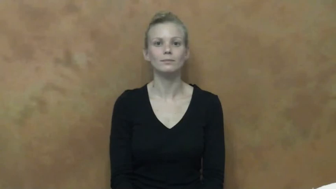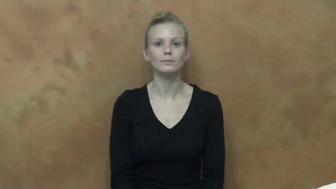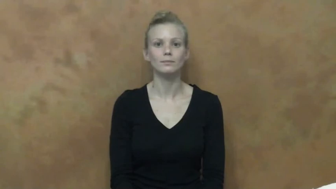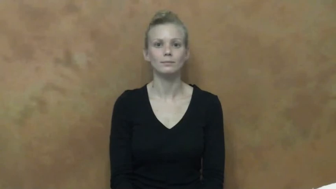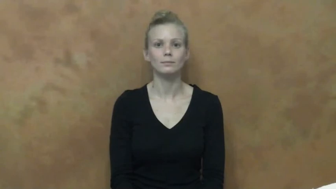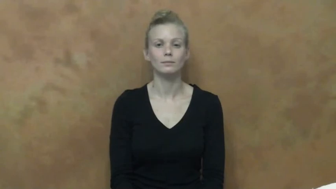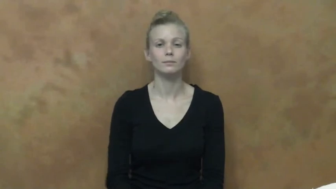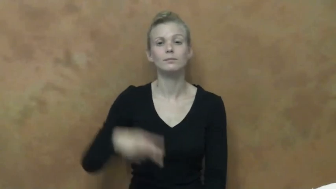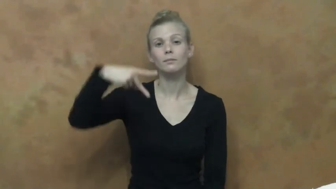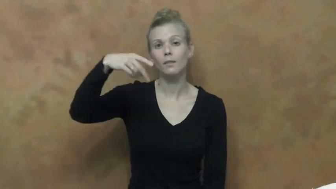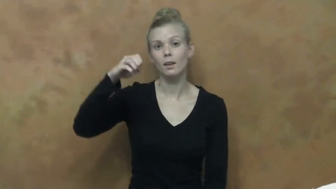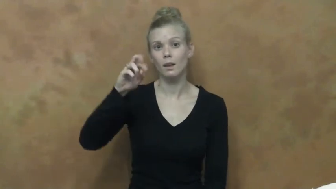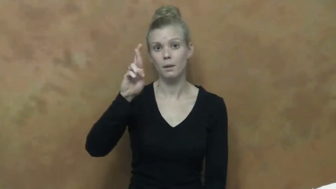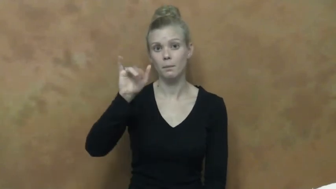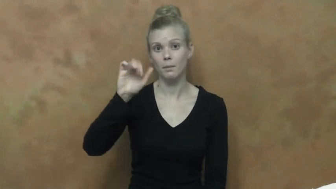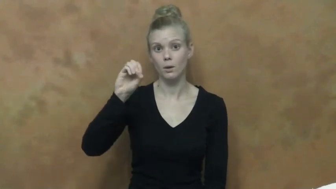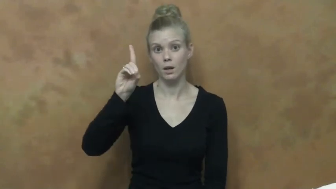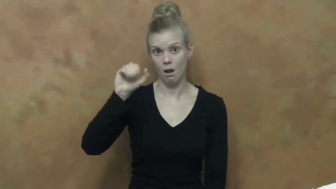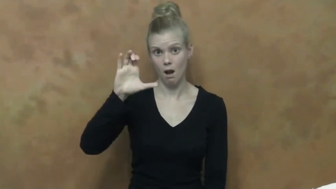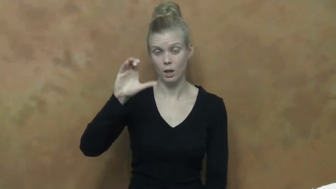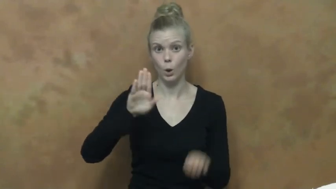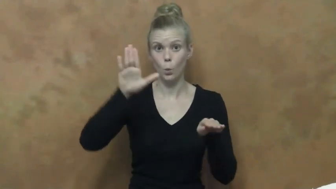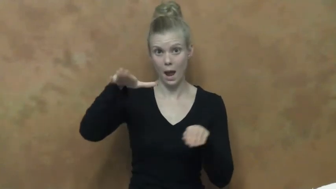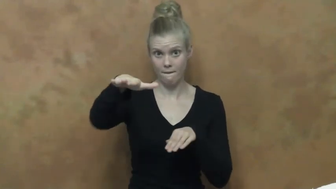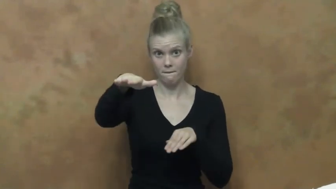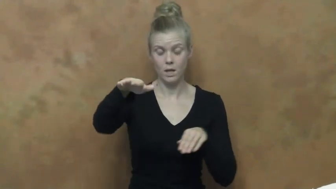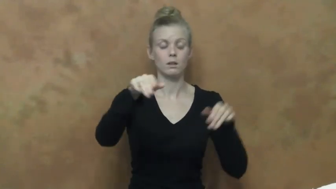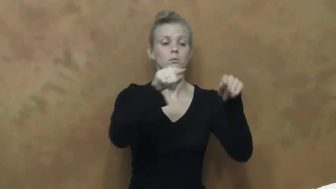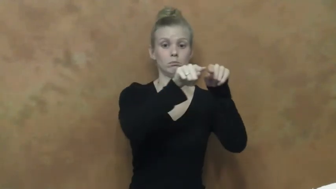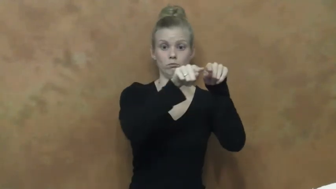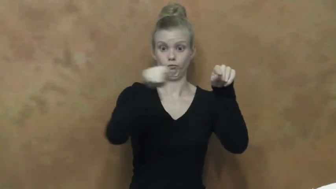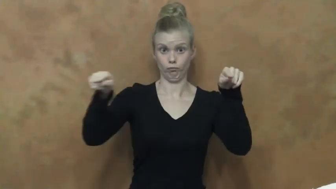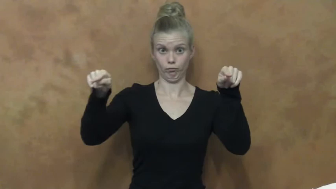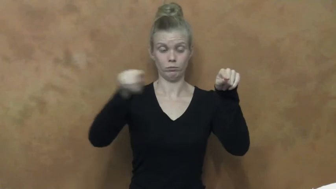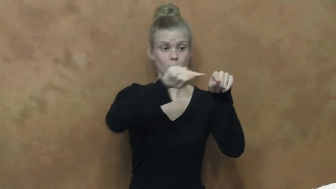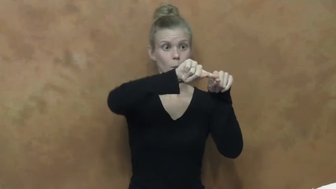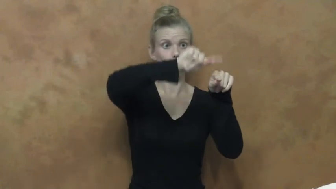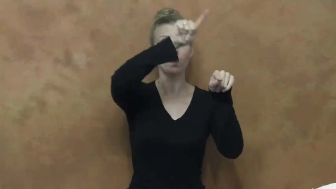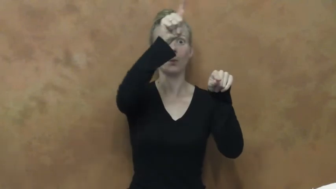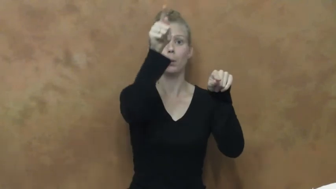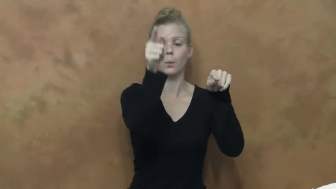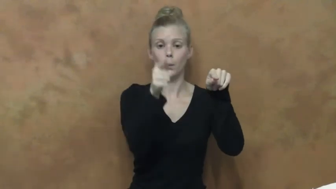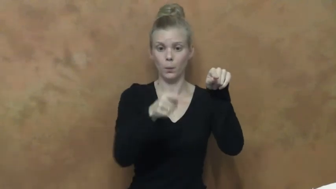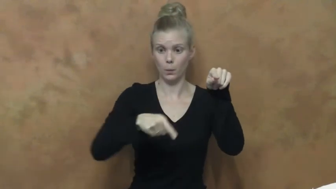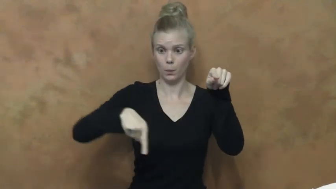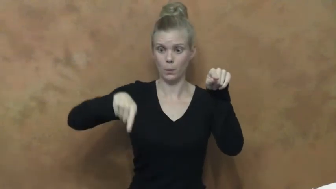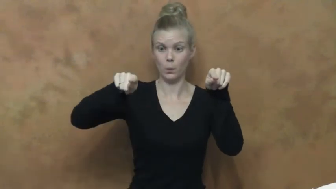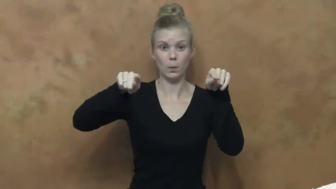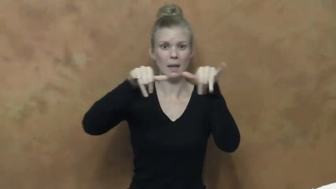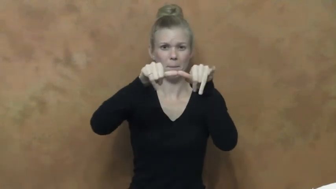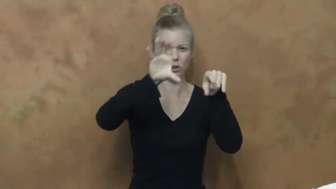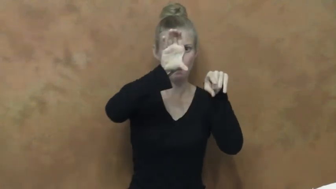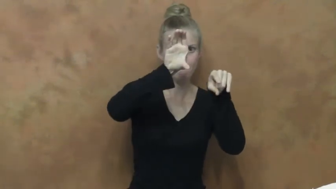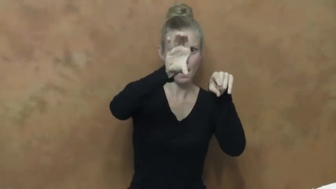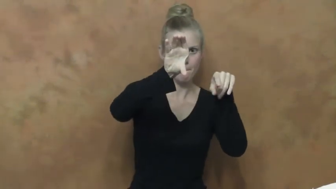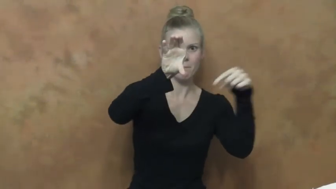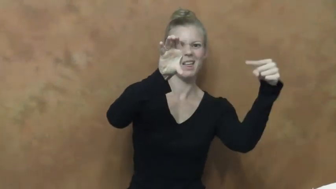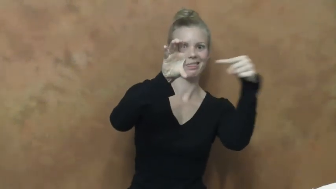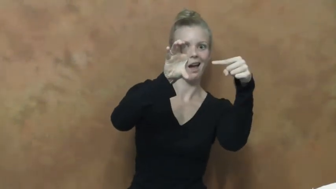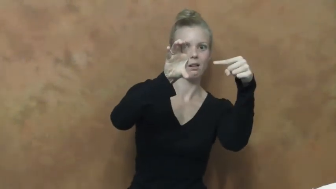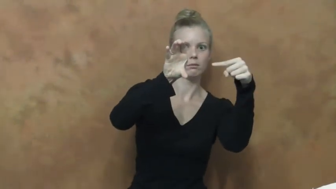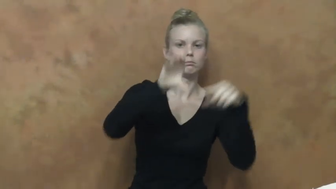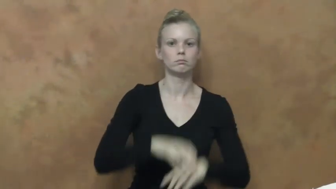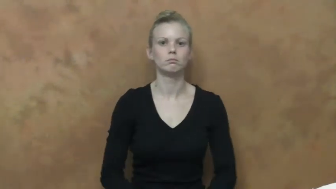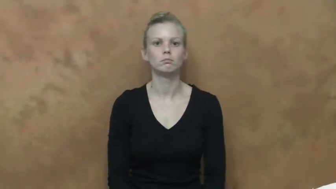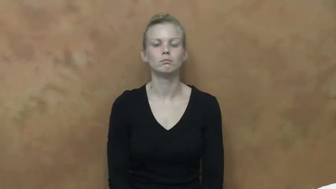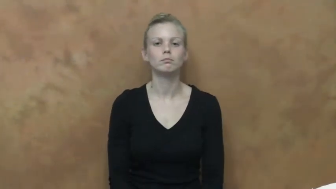amplitude